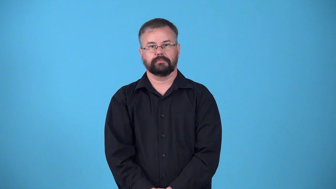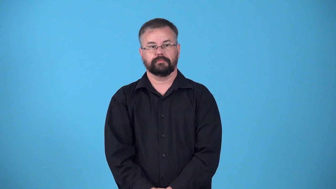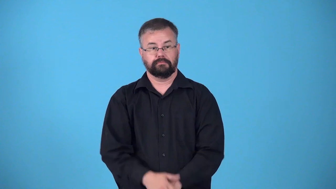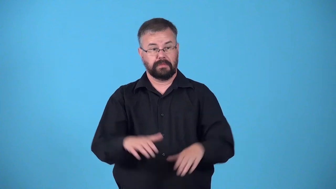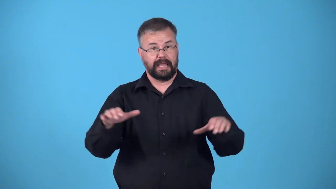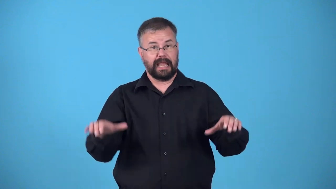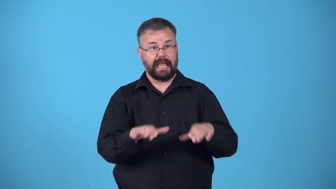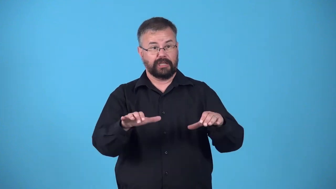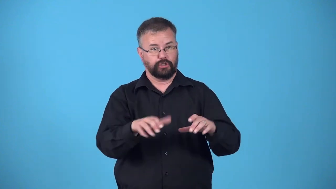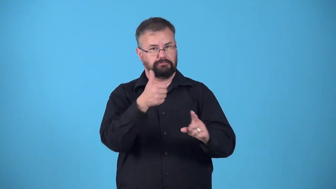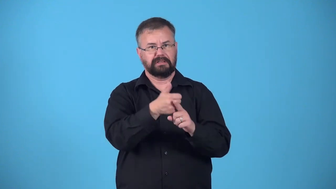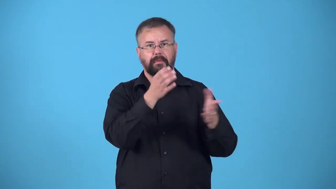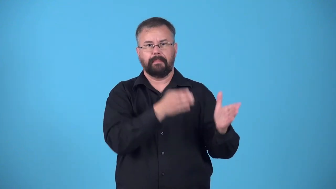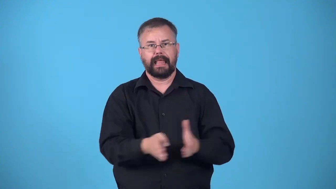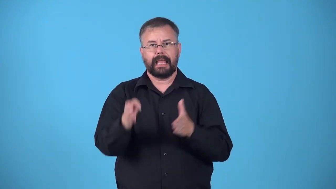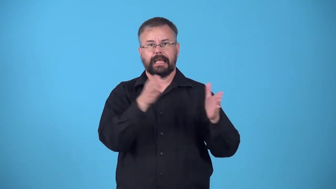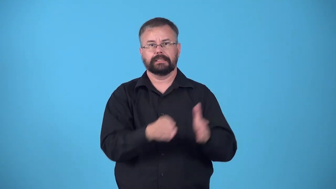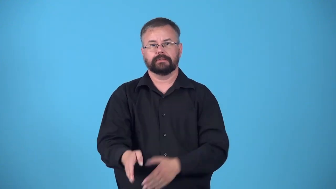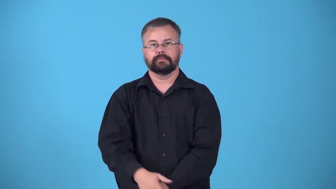exercise